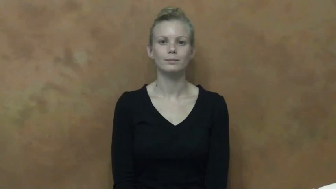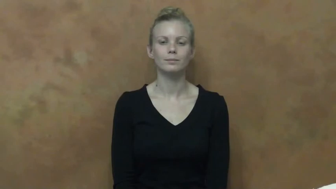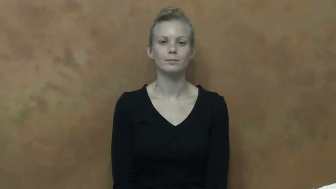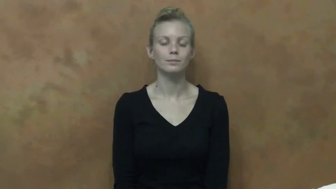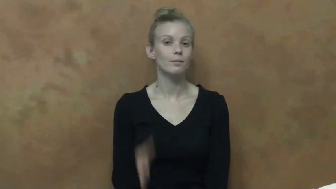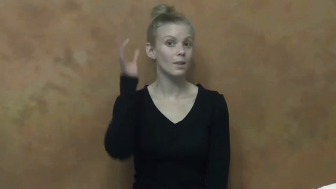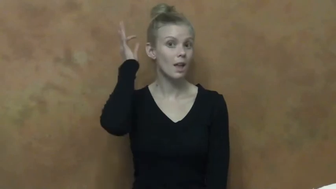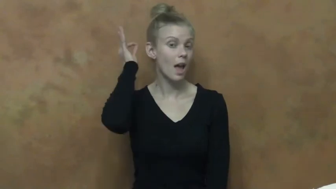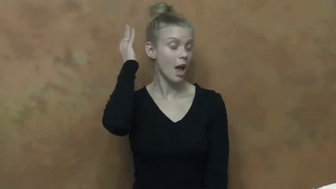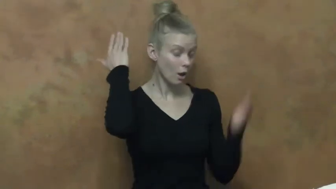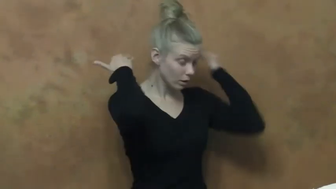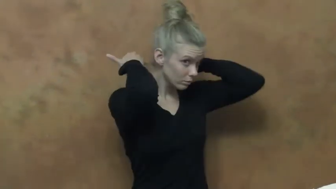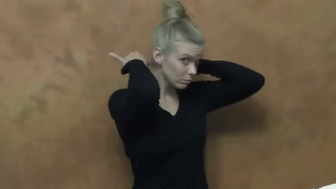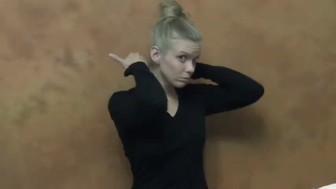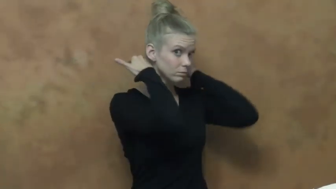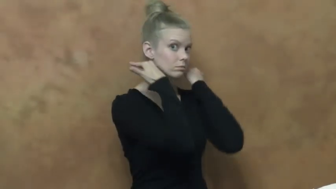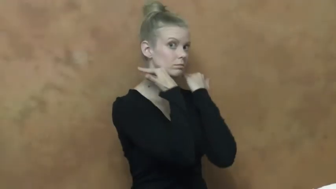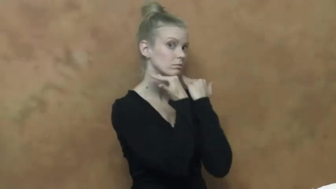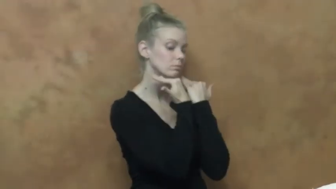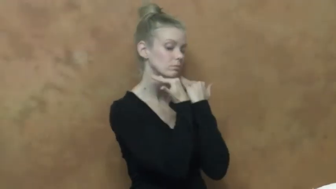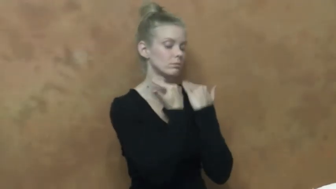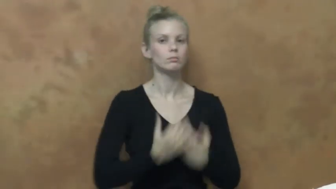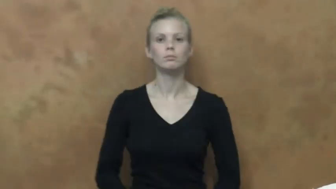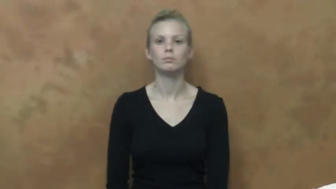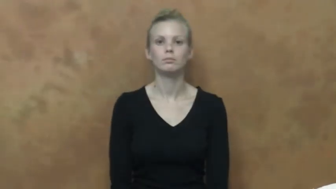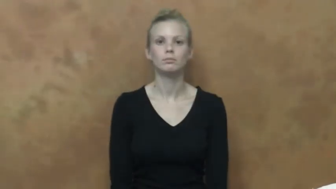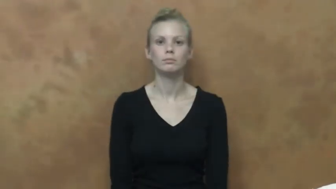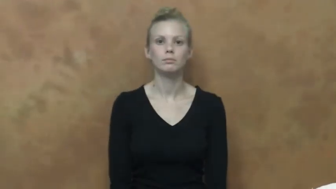a-line bob